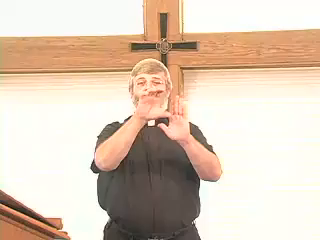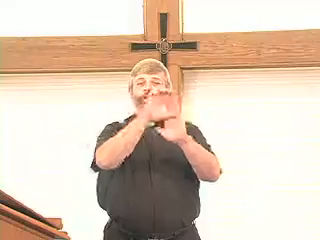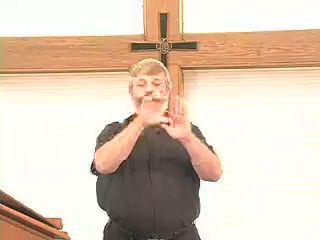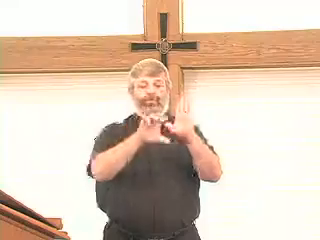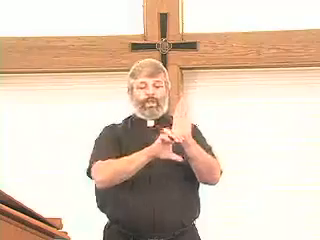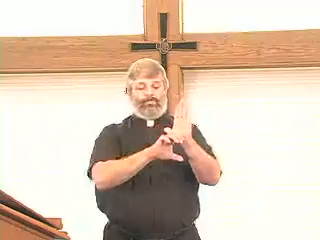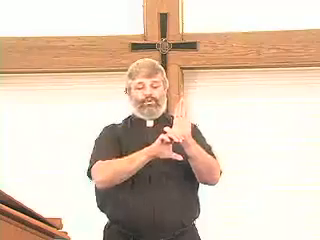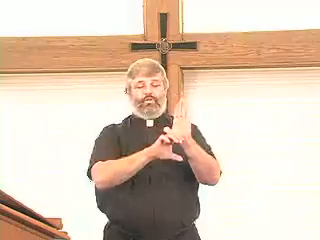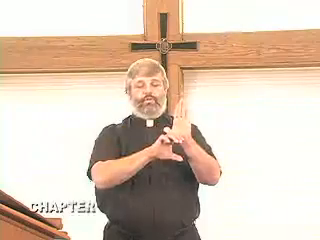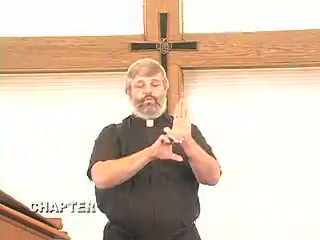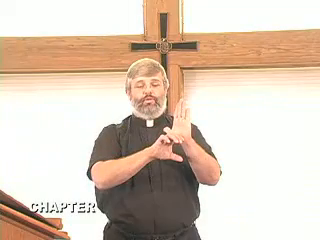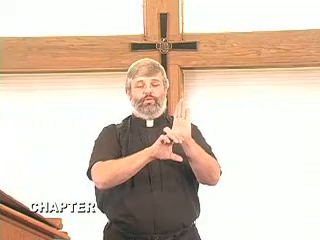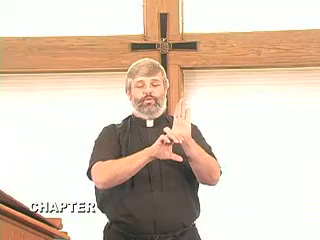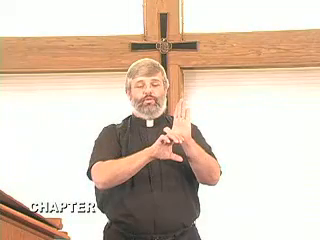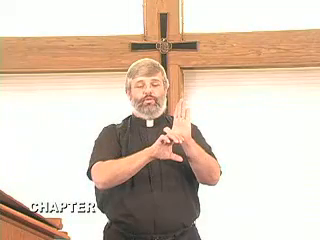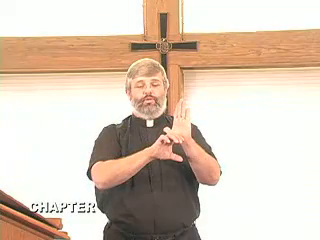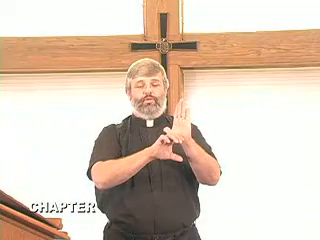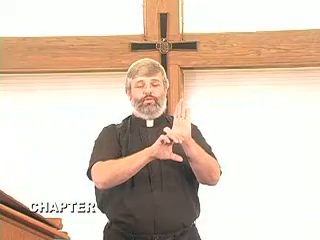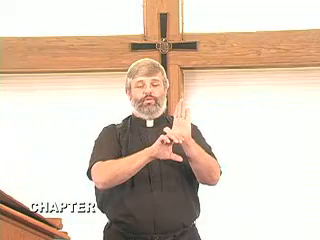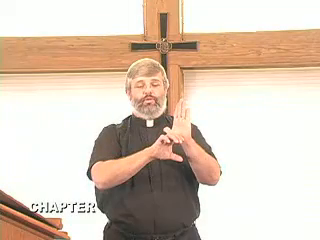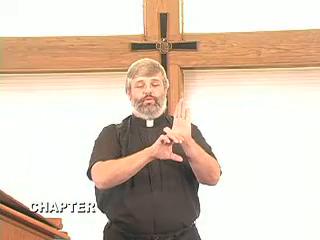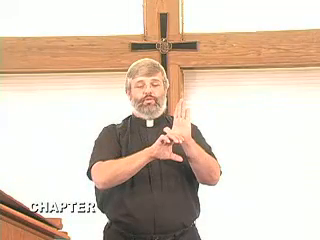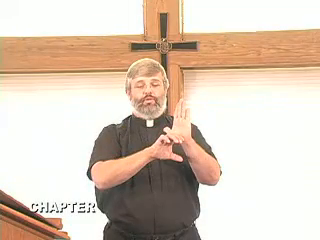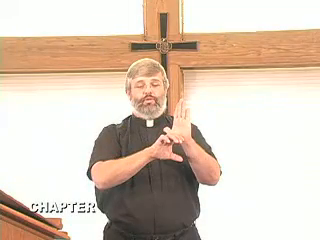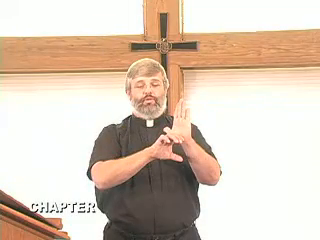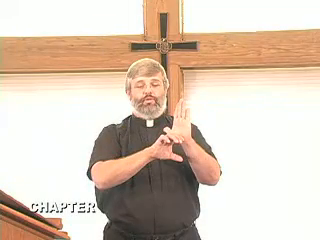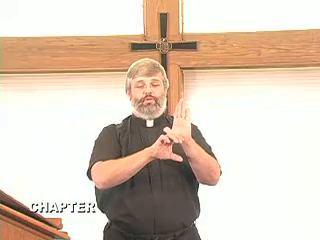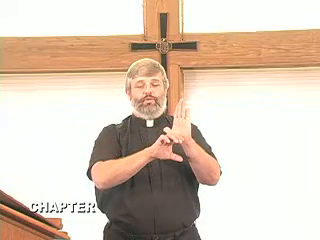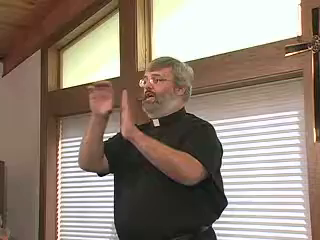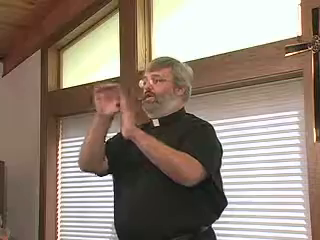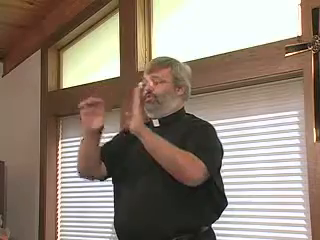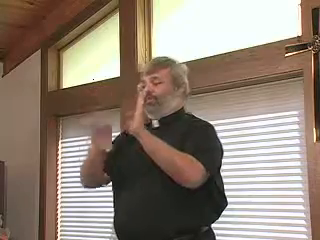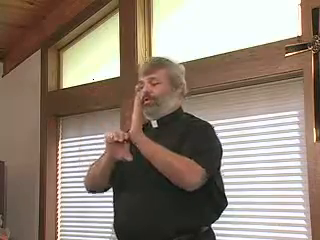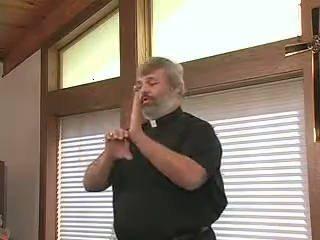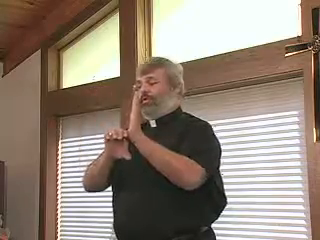CHAPTER